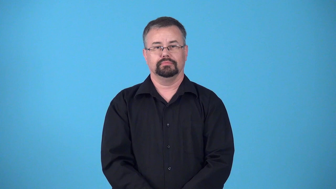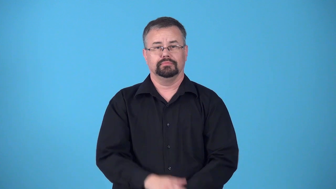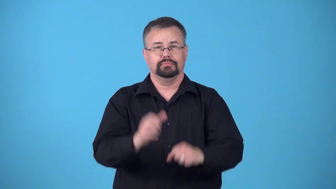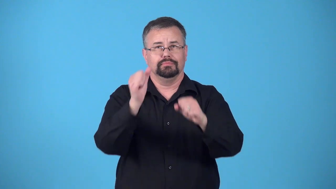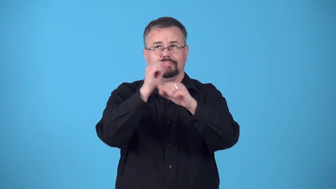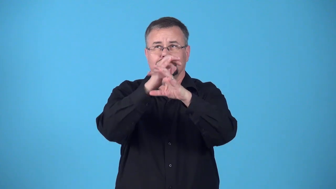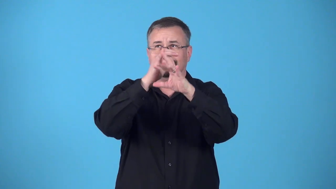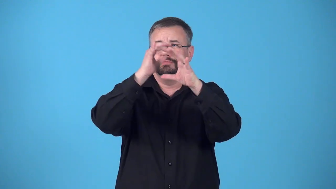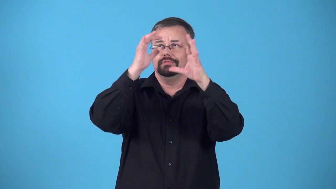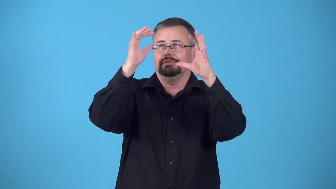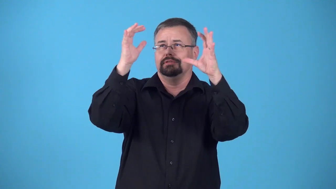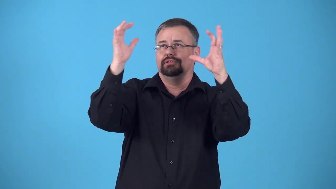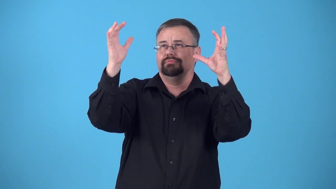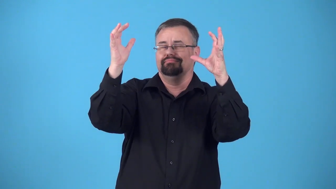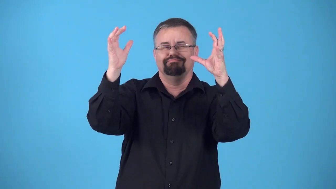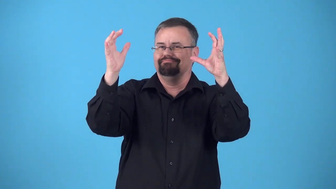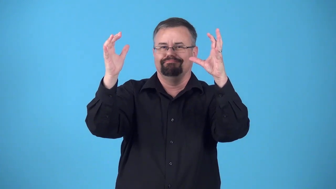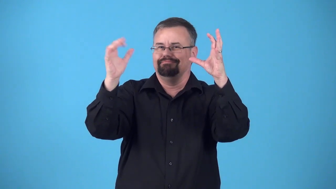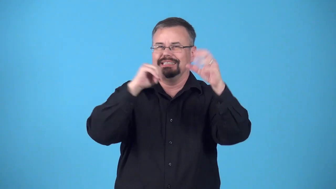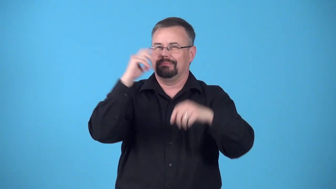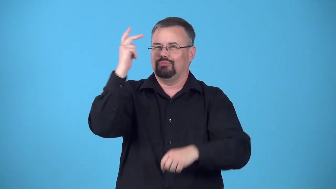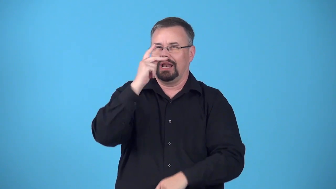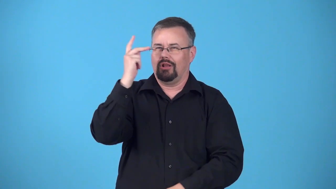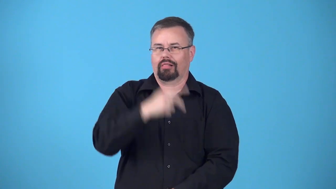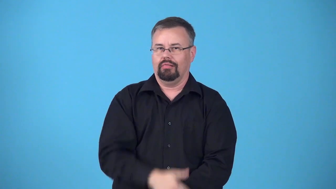pipe dream